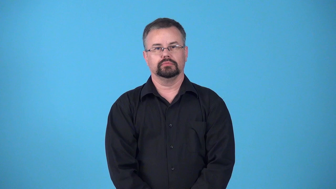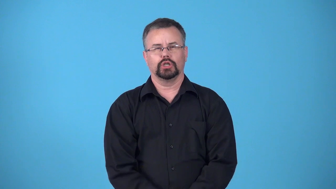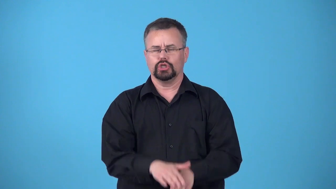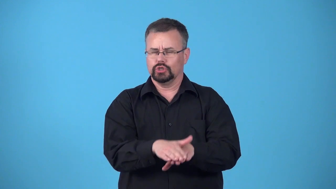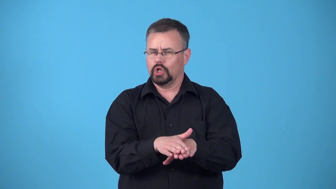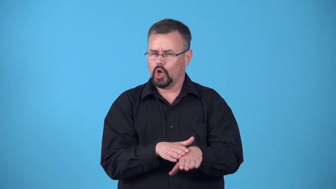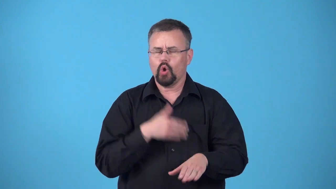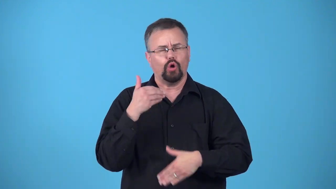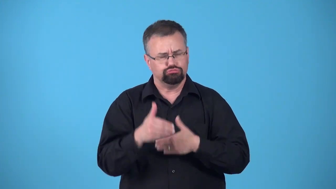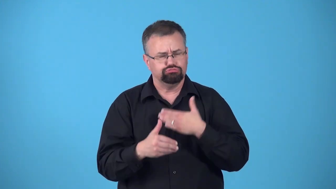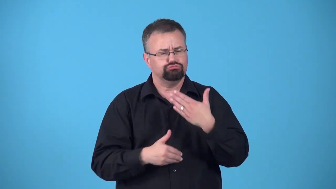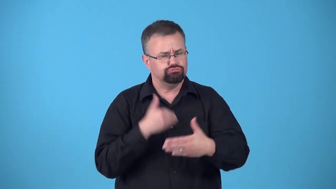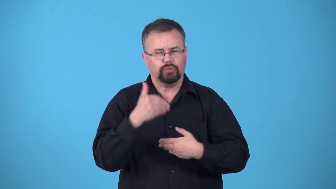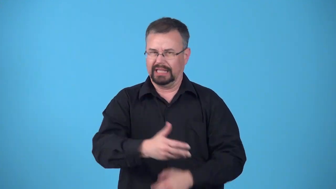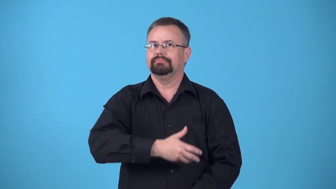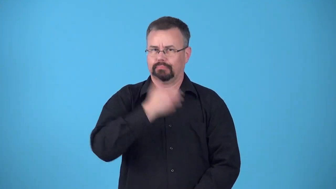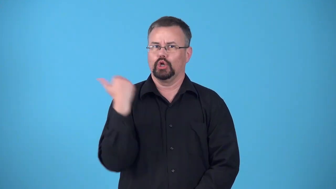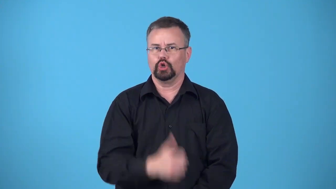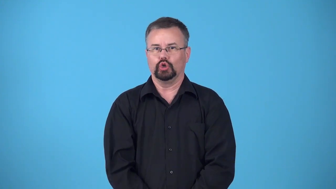slow and steady wins the race, slow but sure